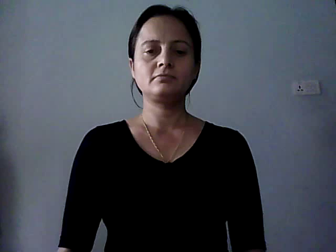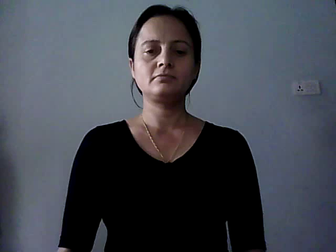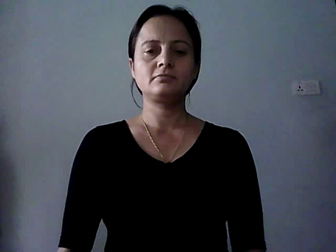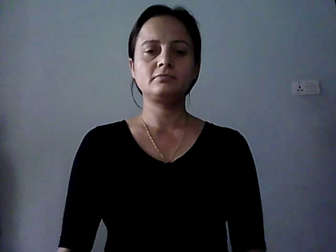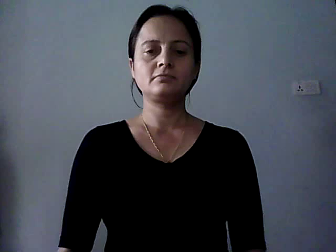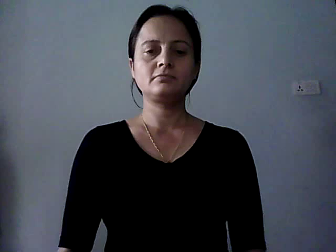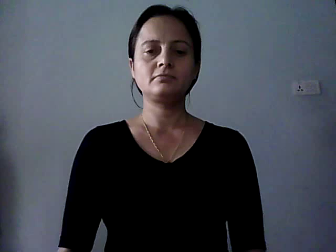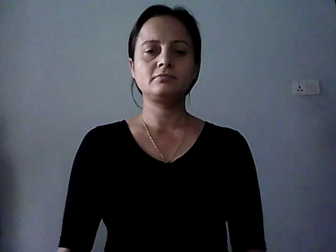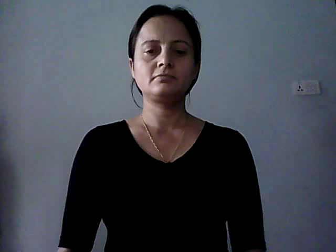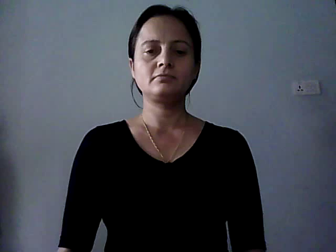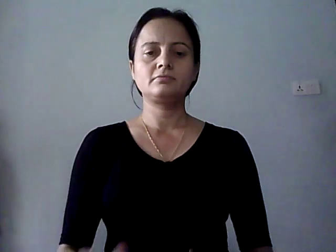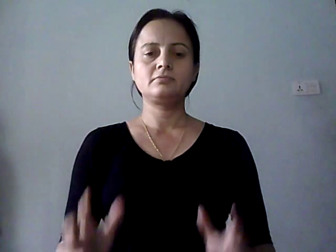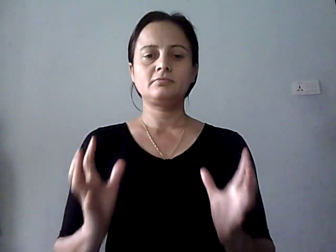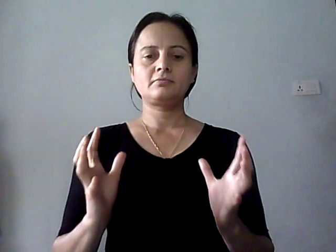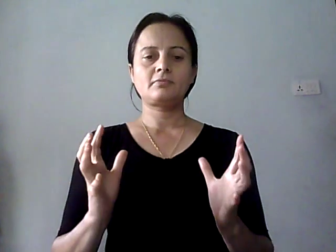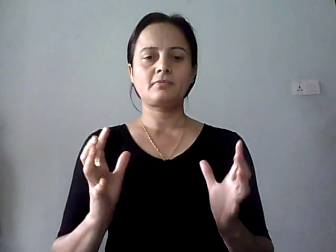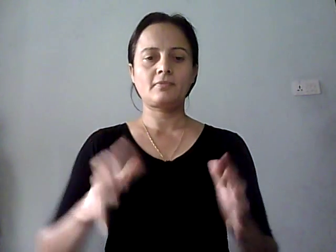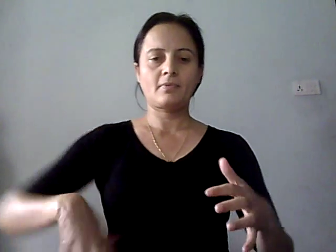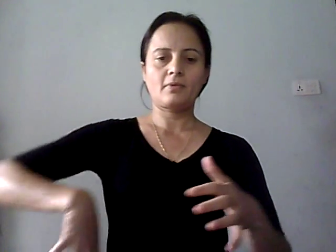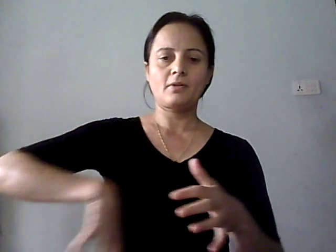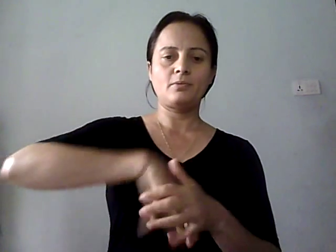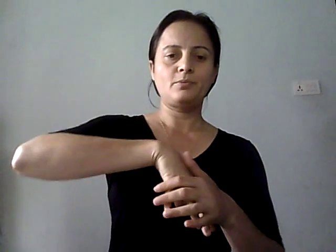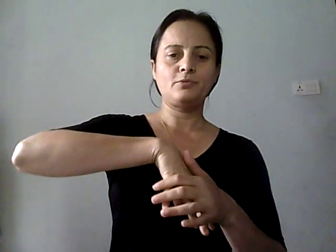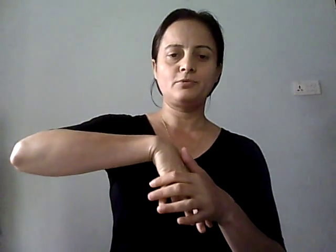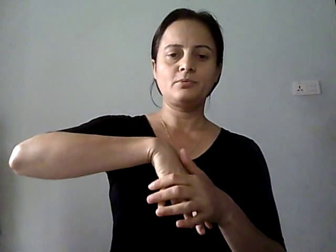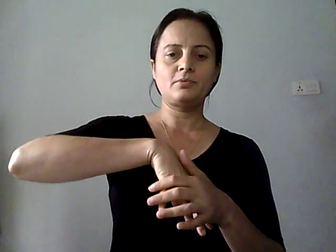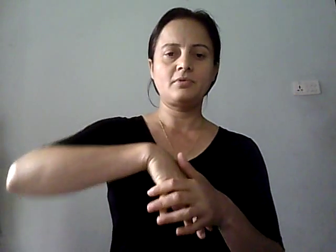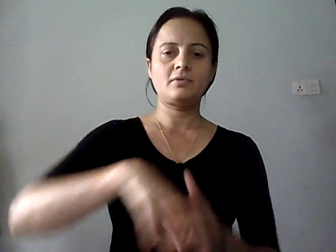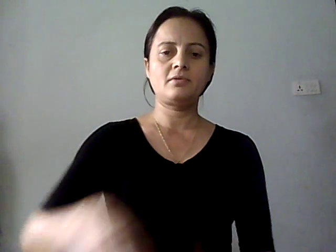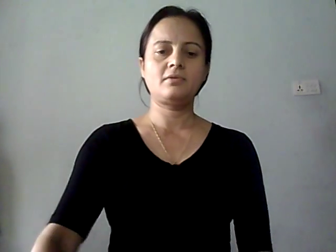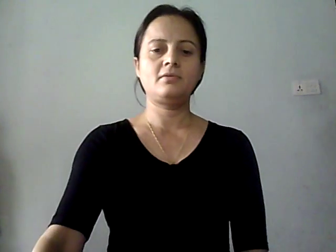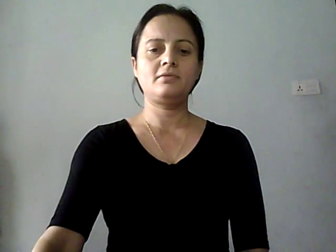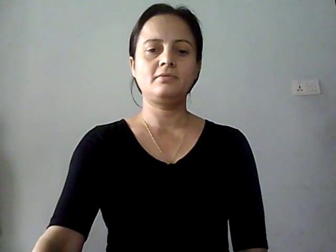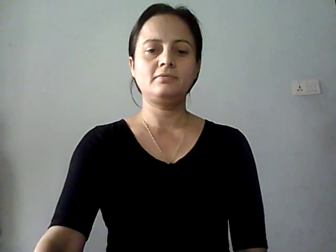soccergame